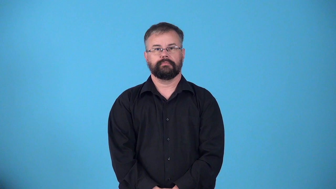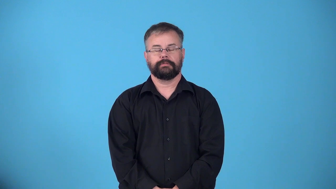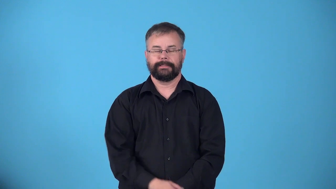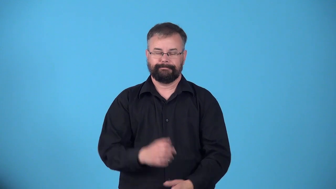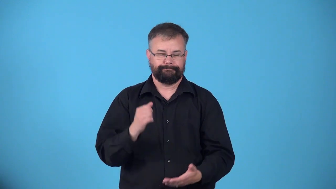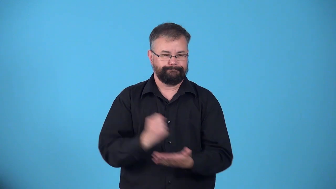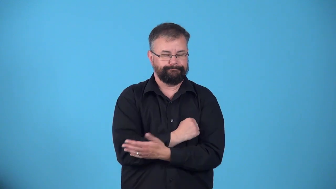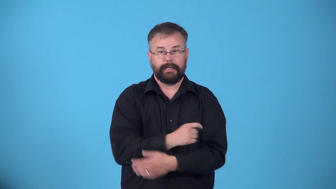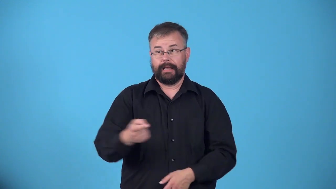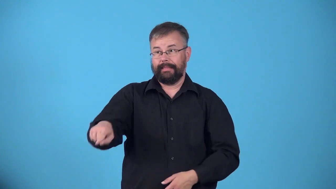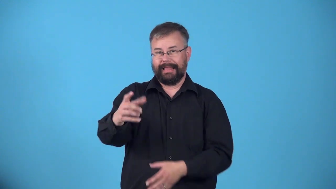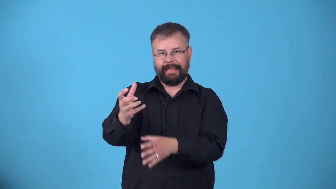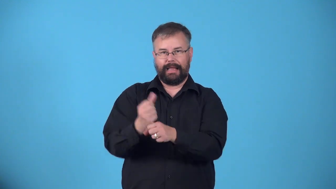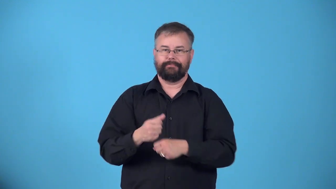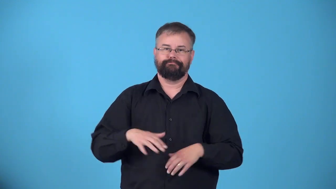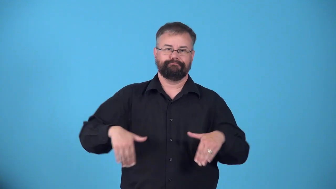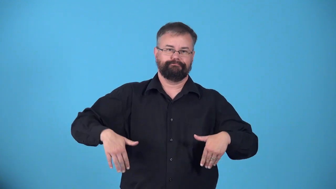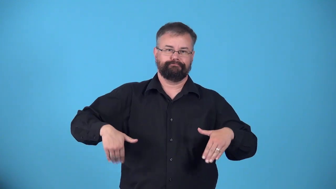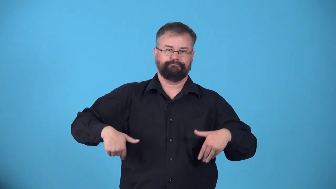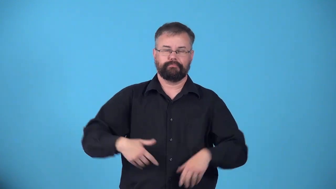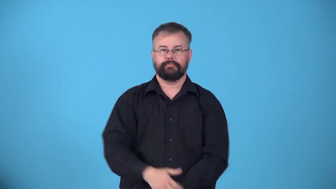lose out, lose out on, miss out, miss out on